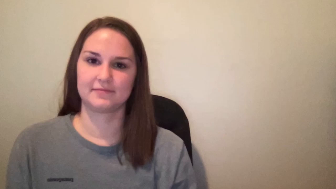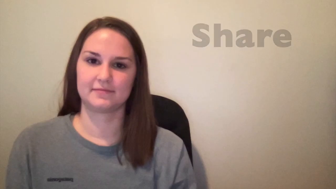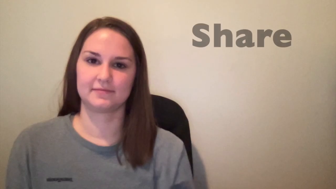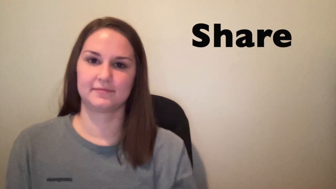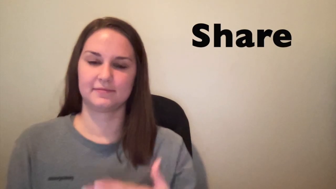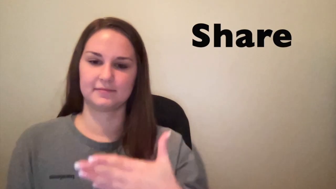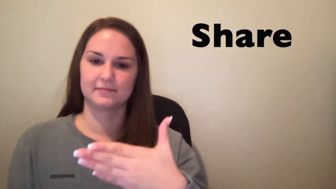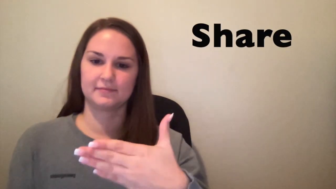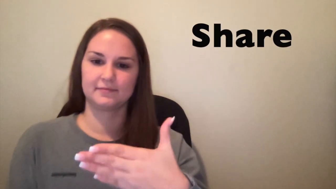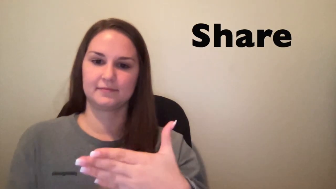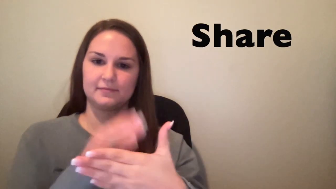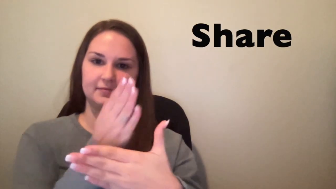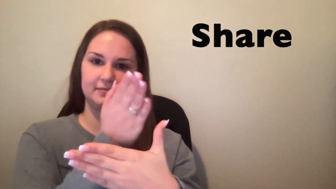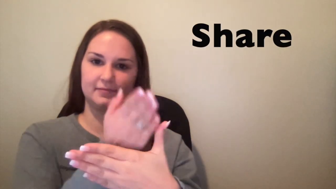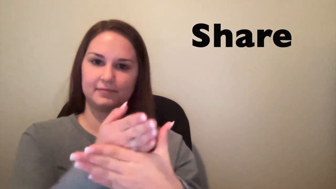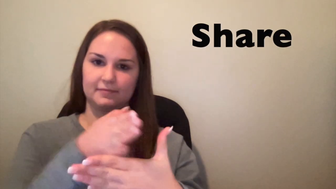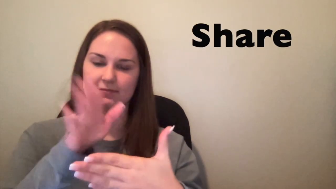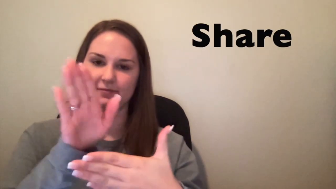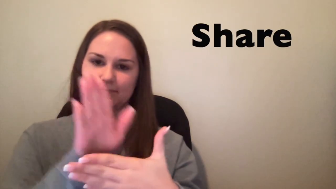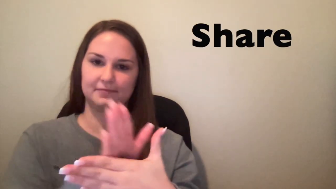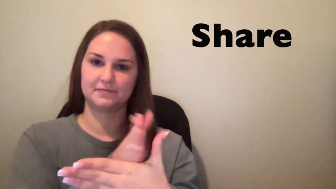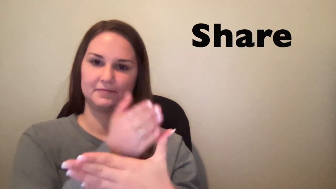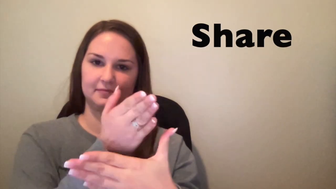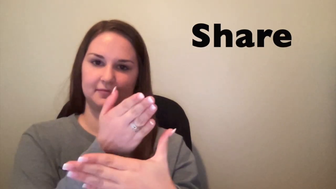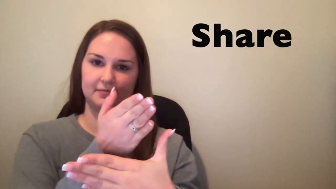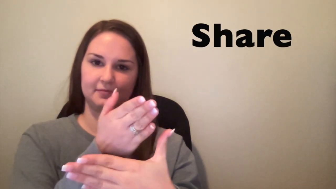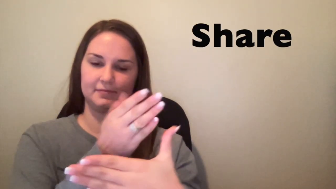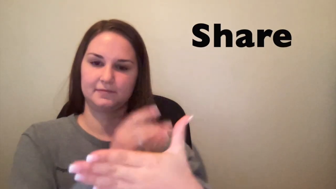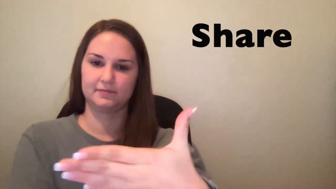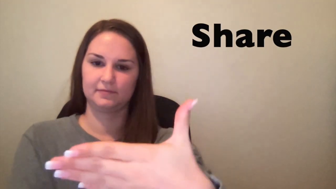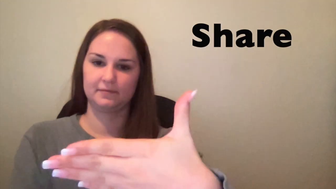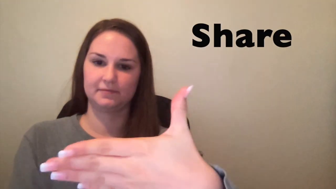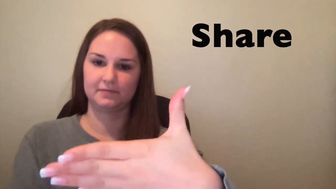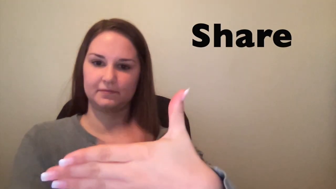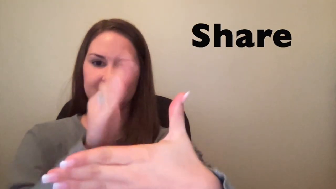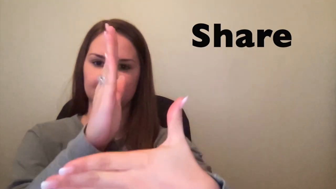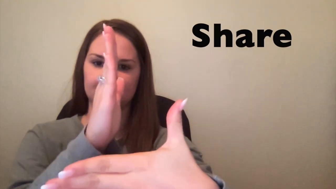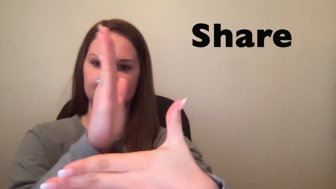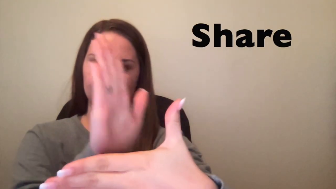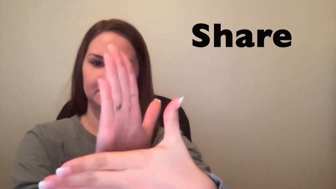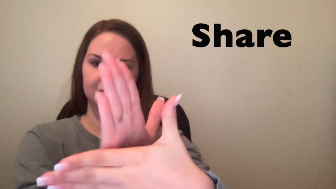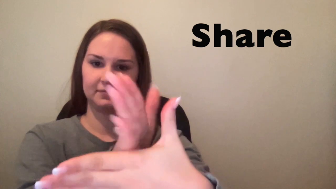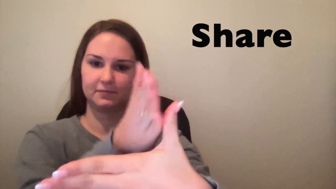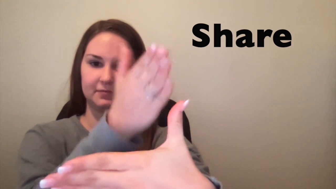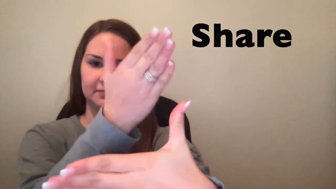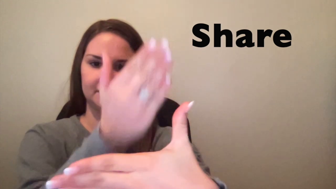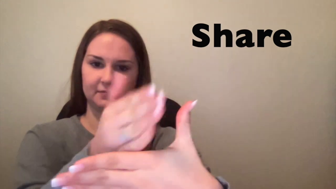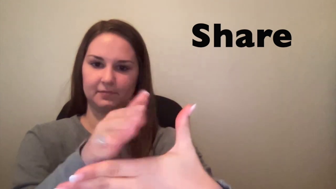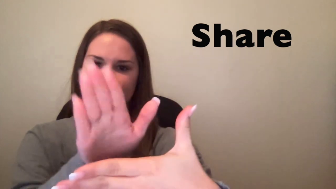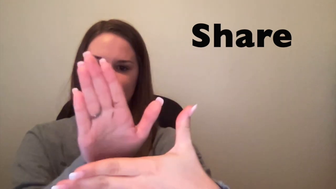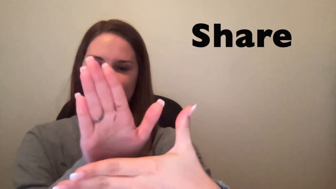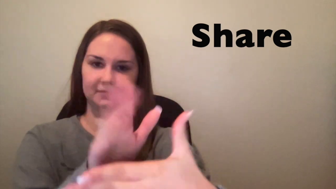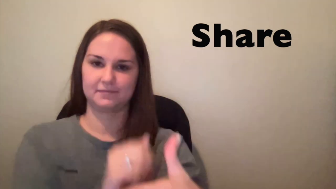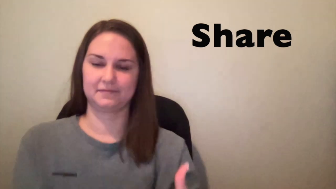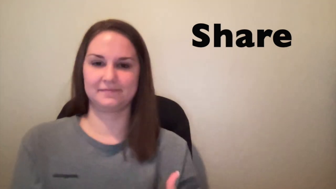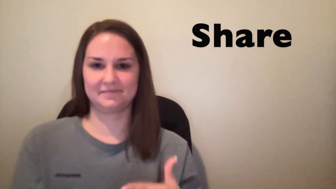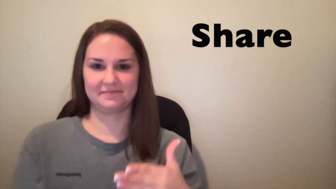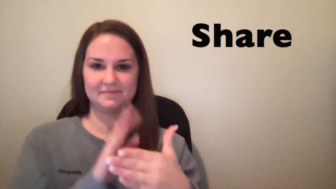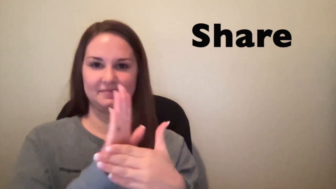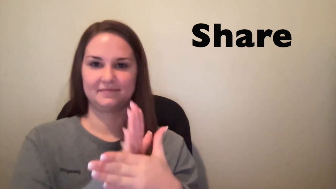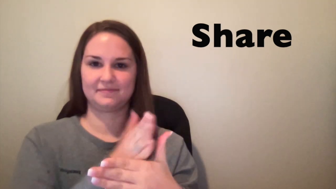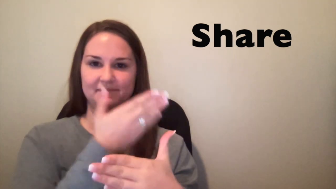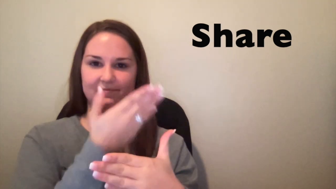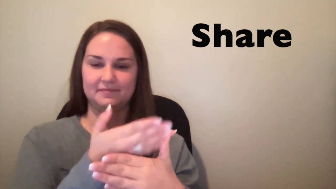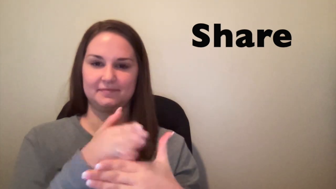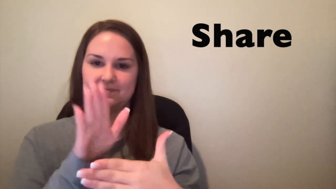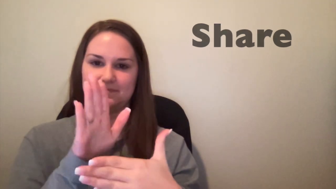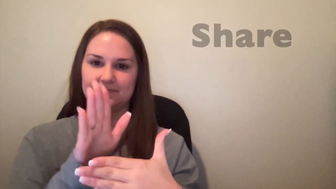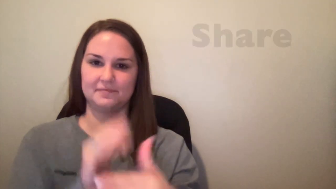Share